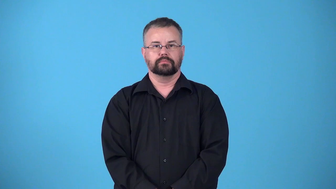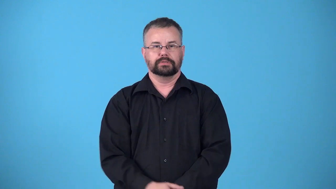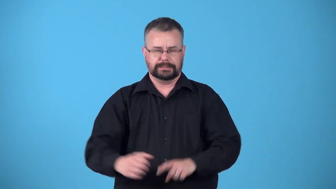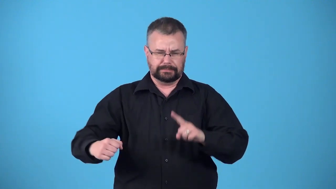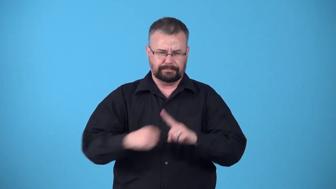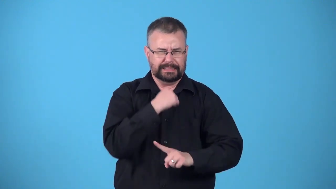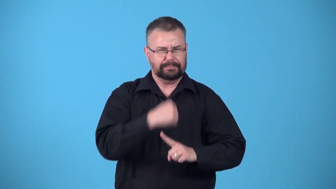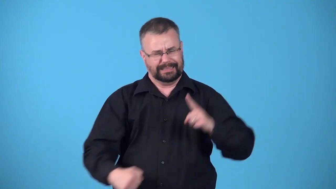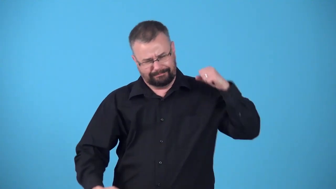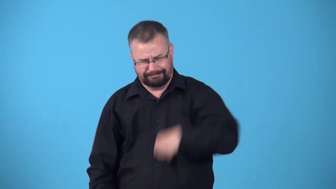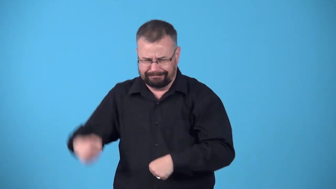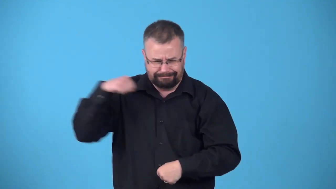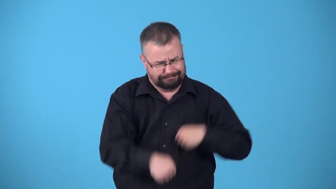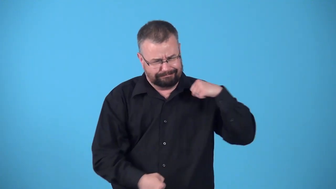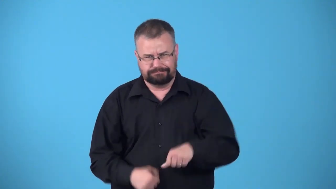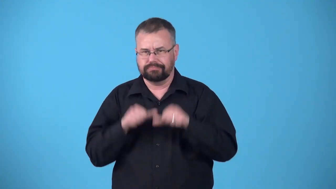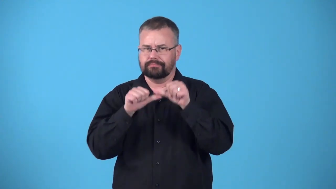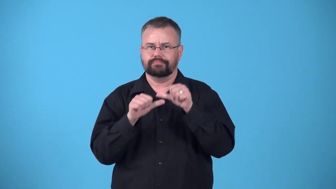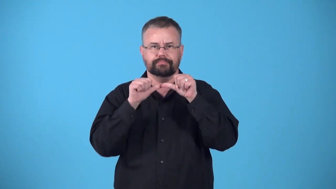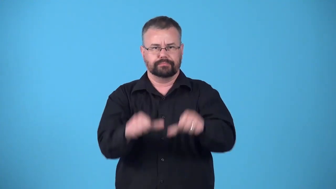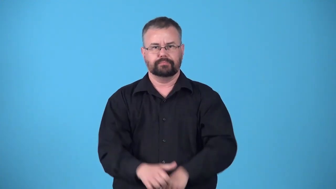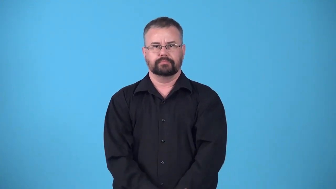beat the daylights out of someone